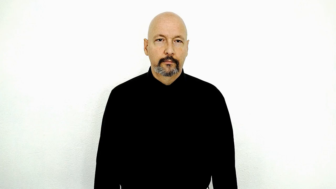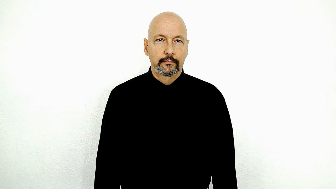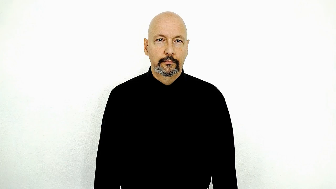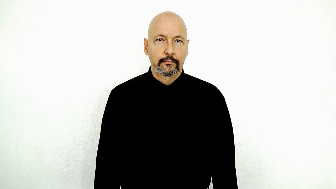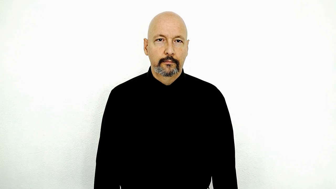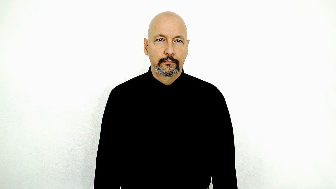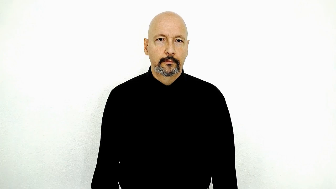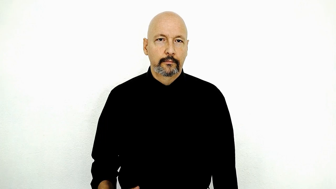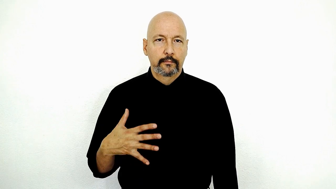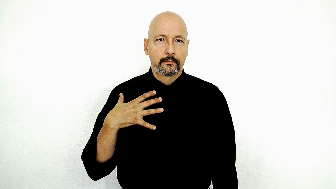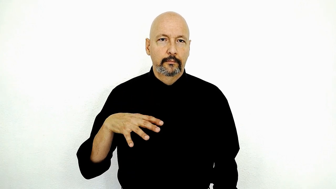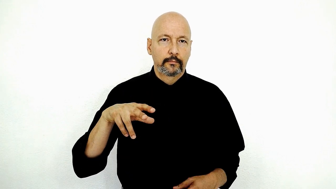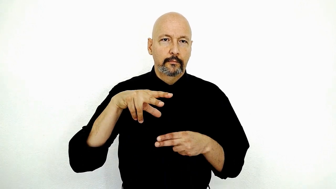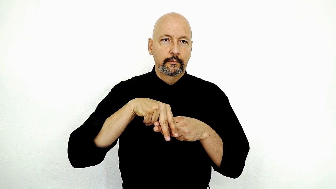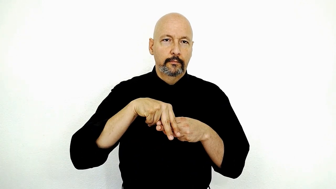CLOTHES-PIN